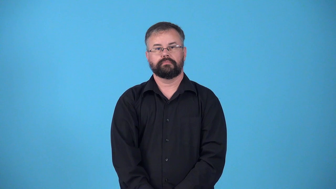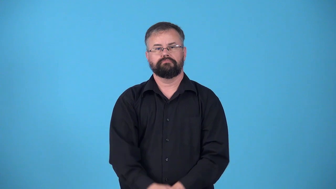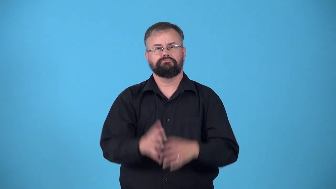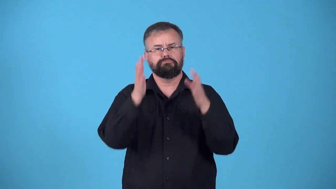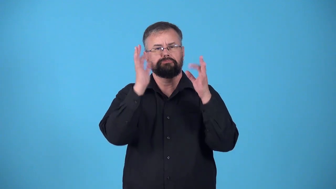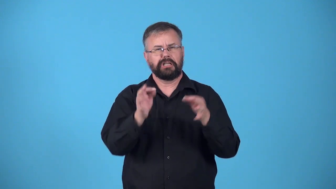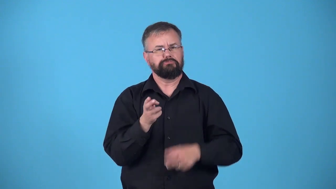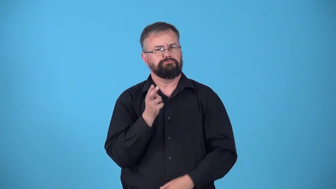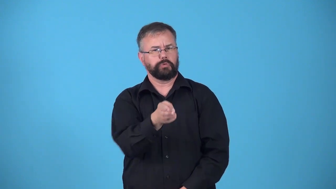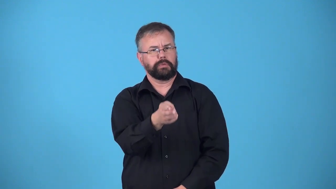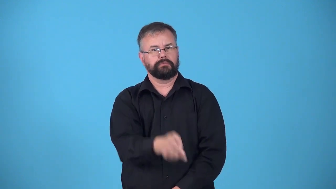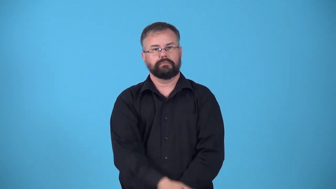opt in